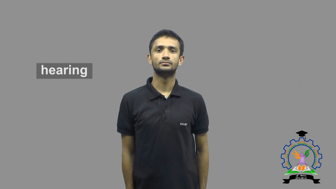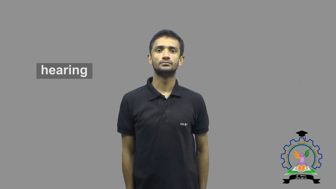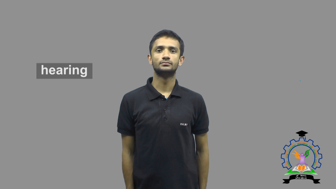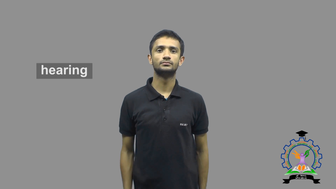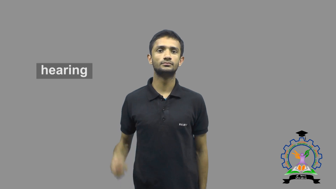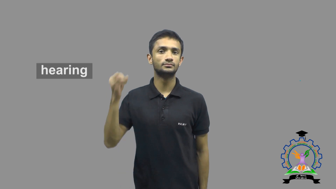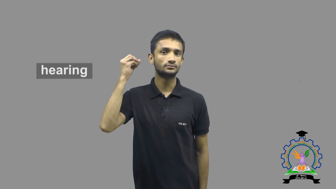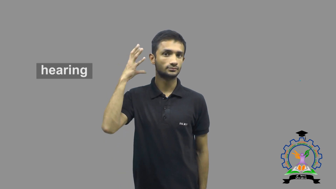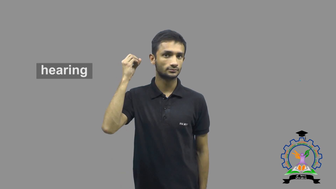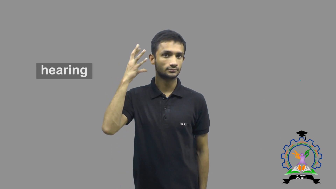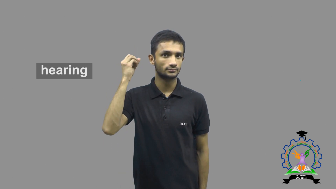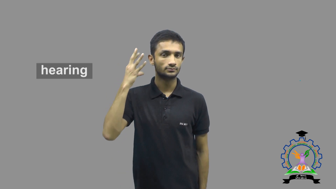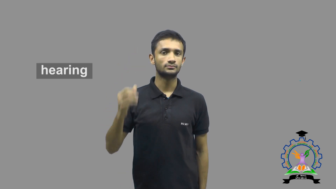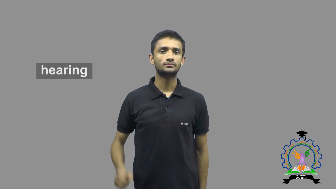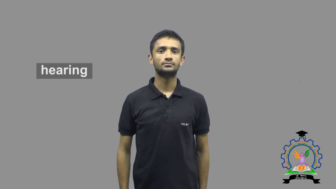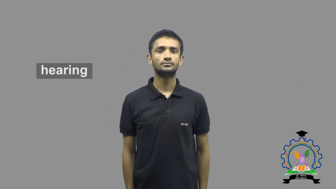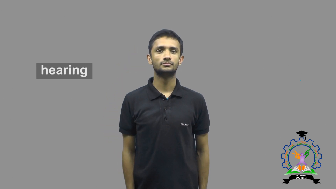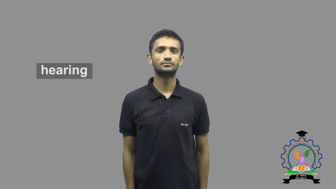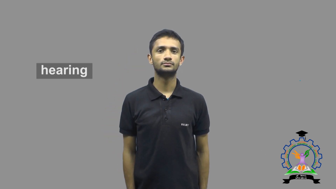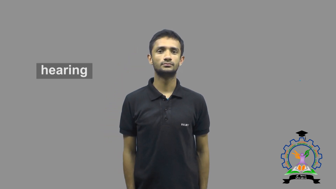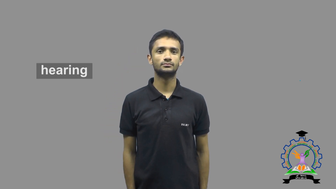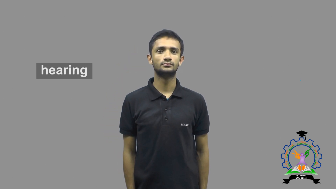hearing